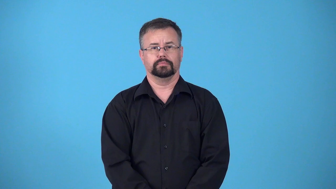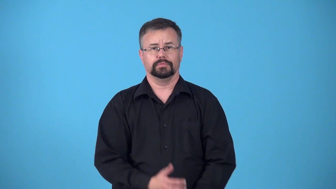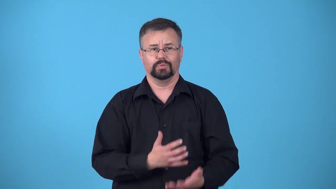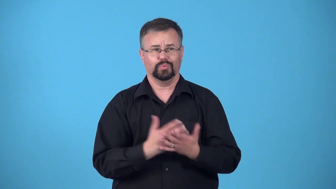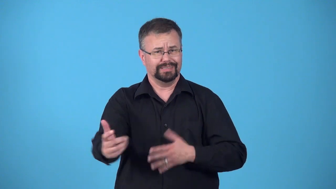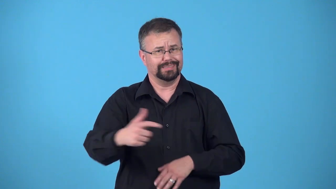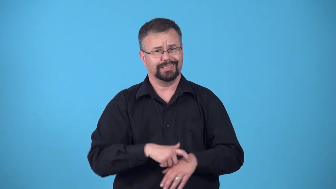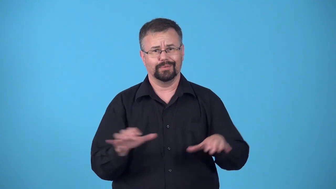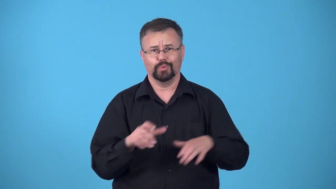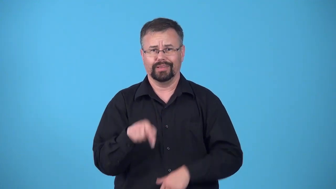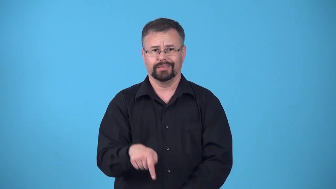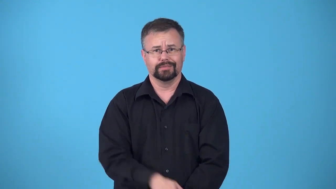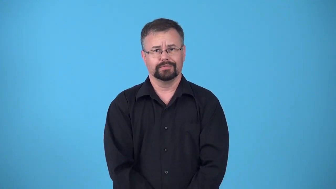wild goose chase